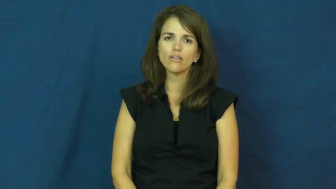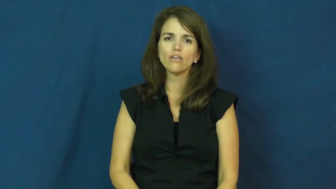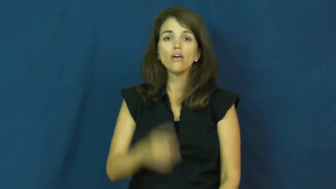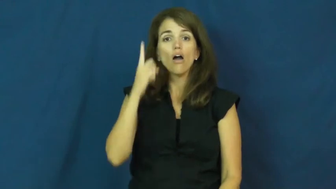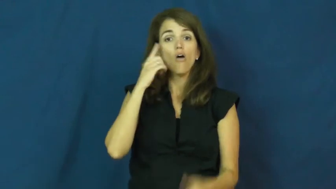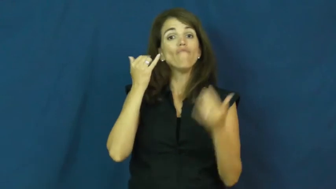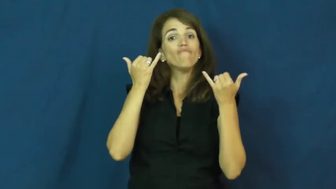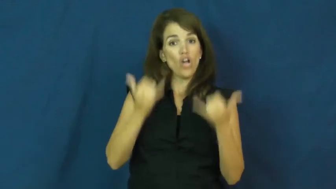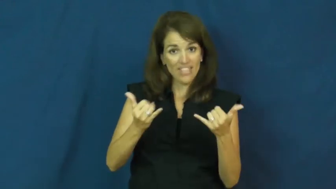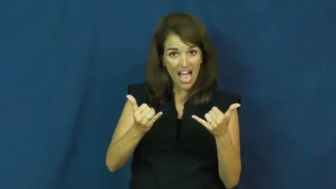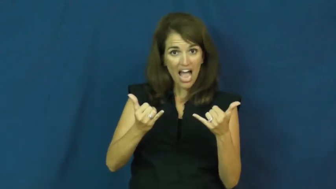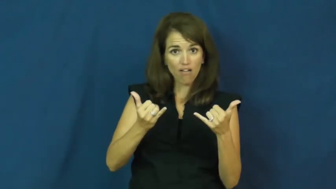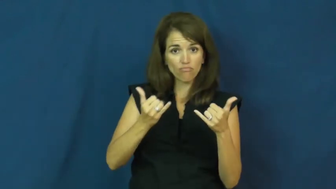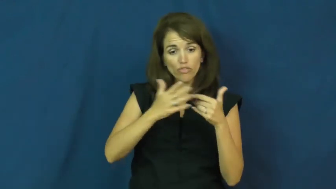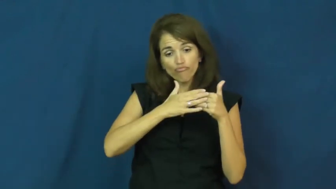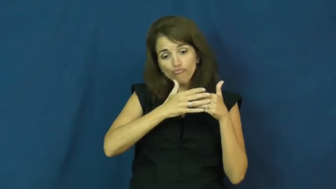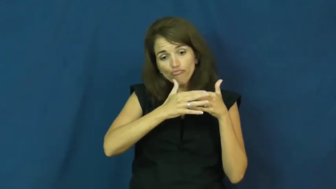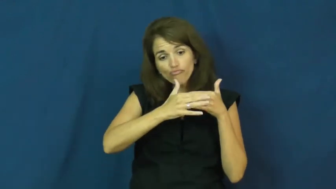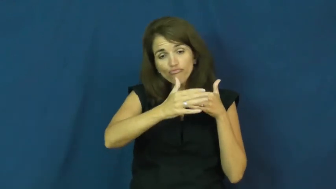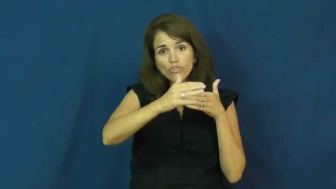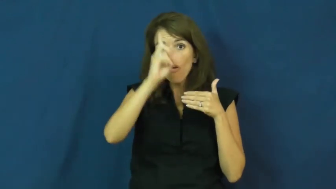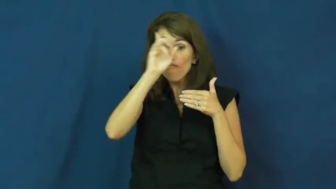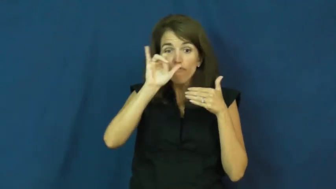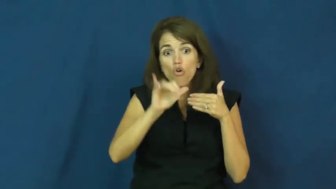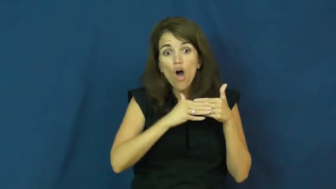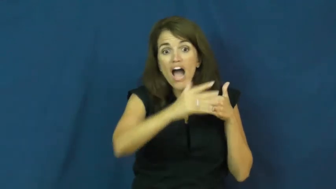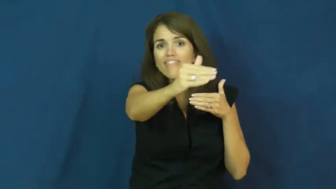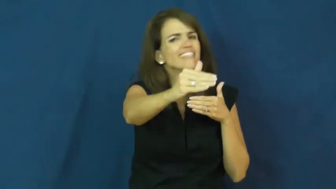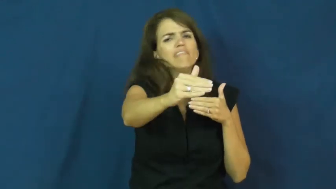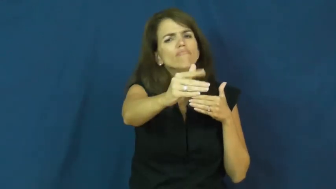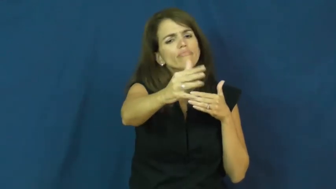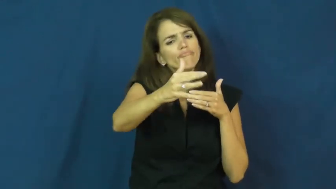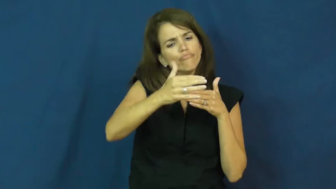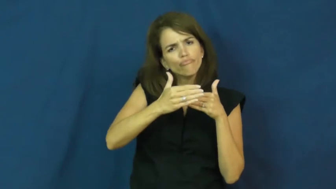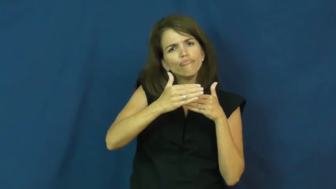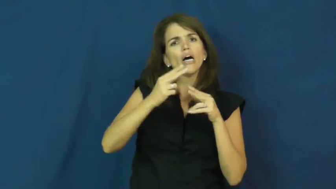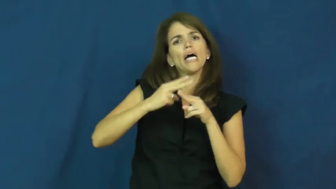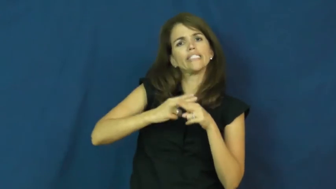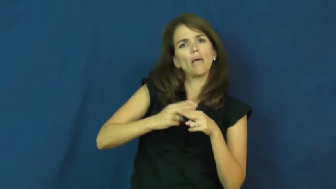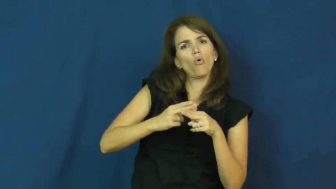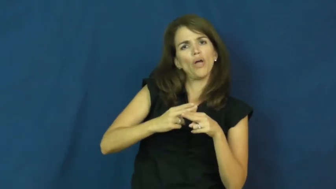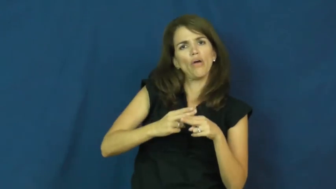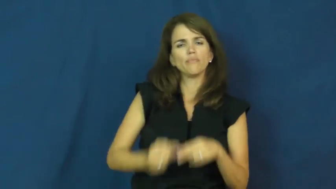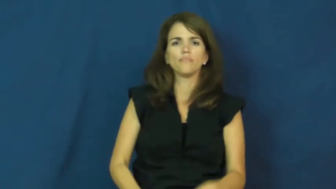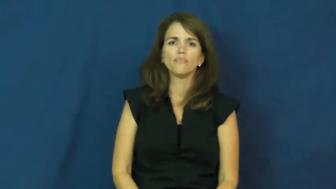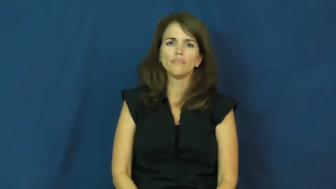for the time being